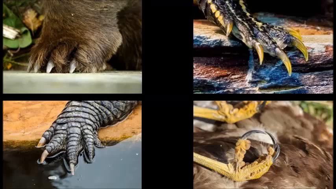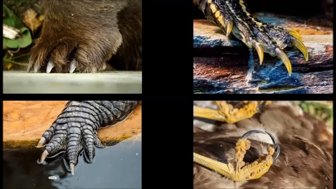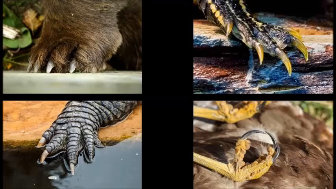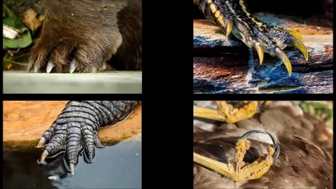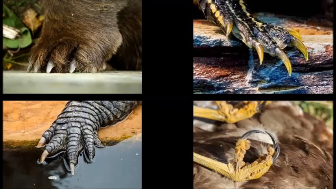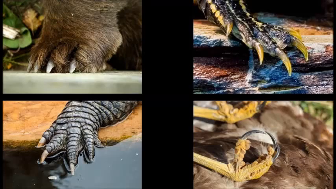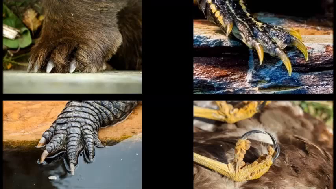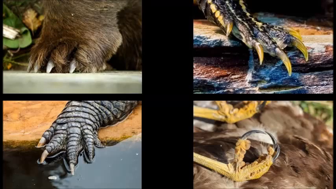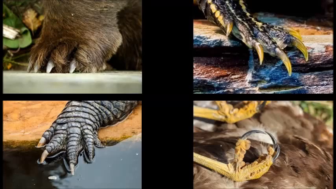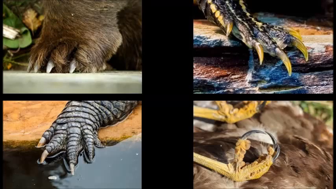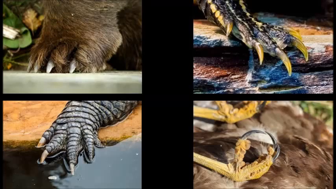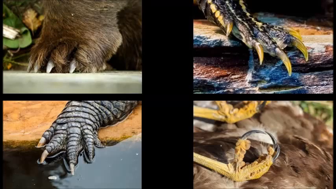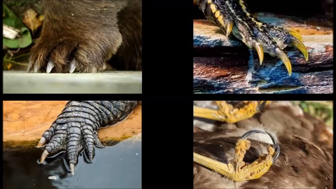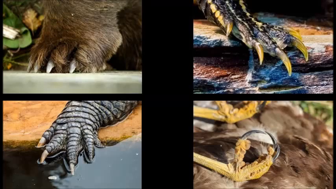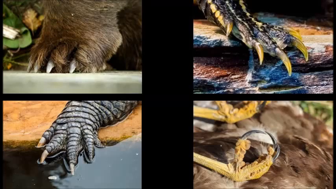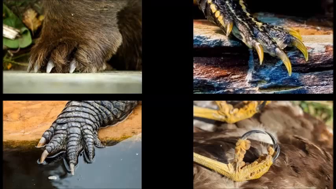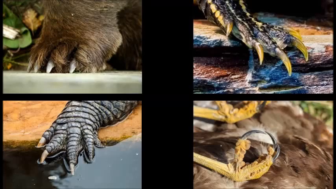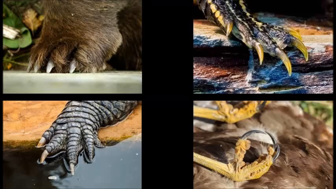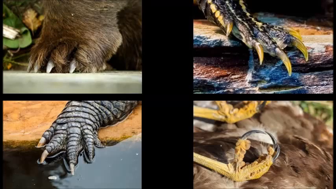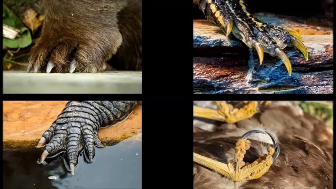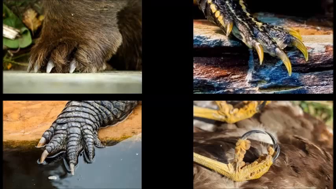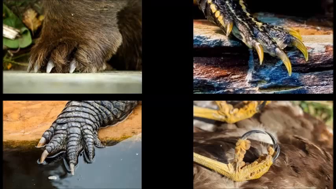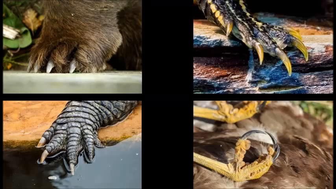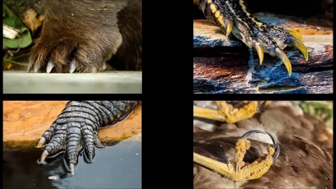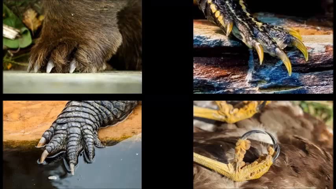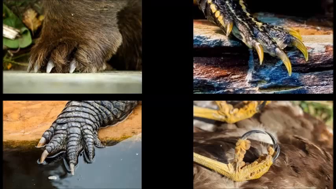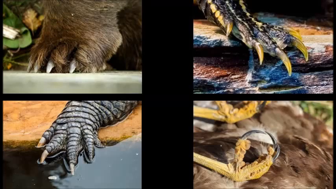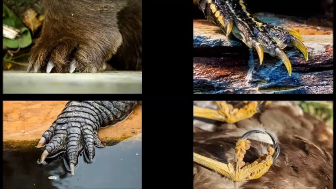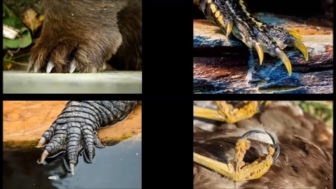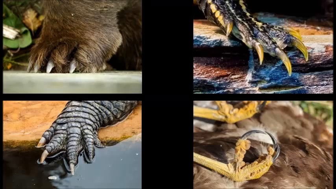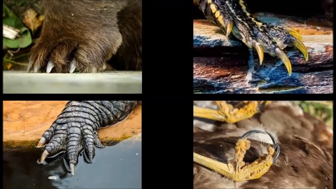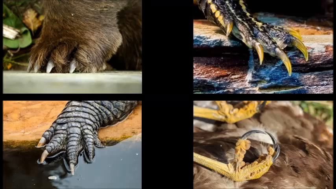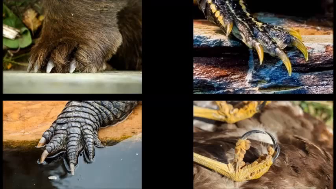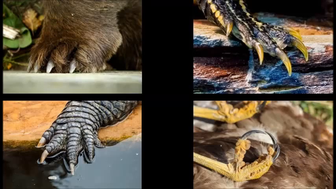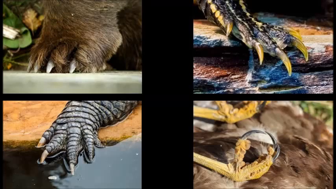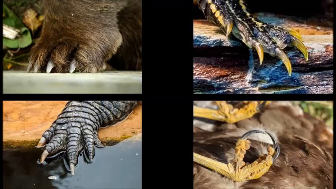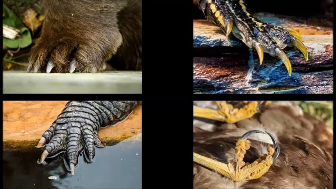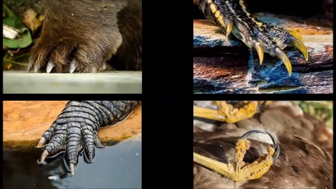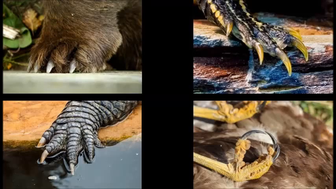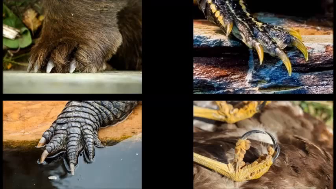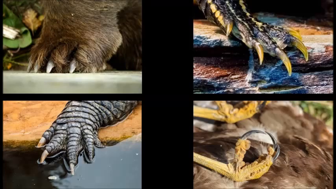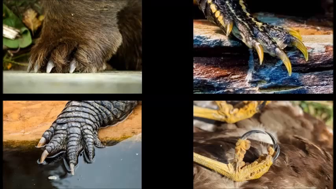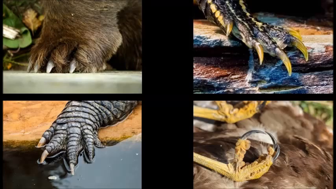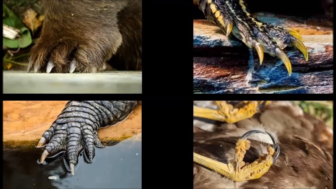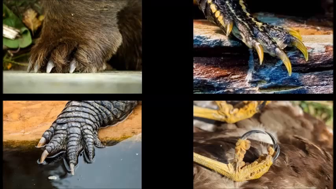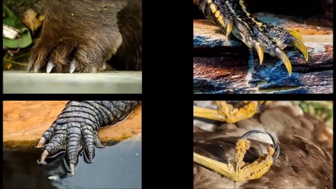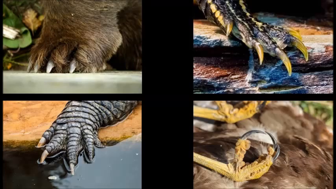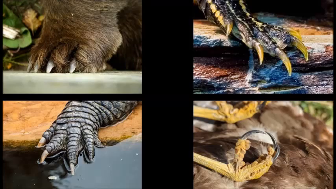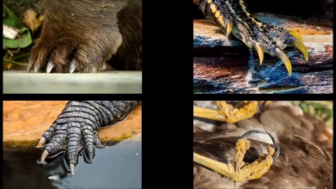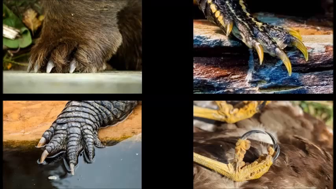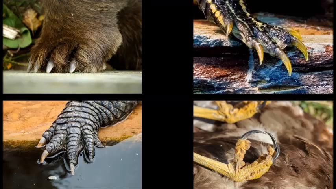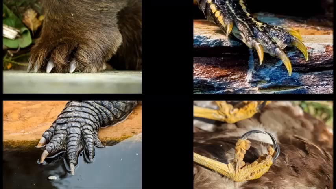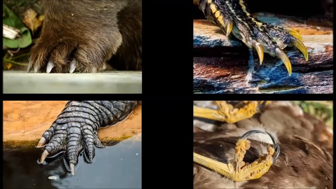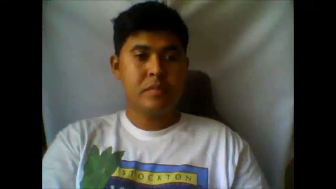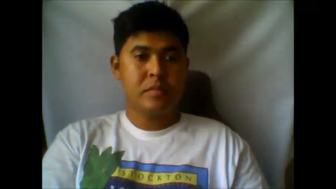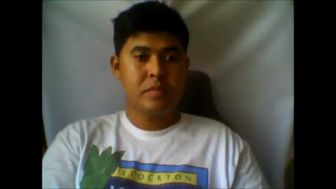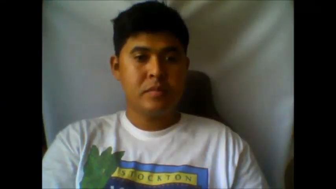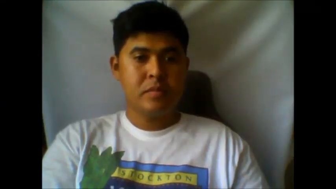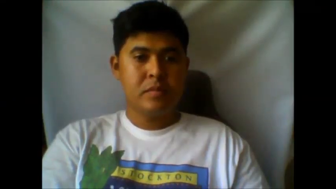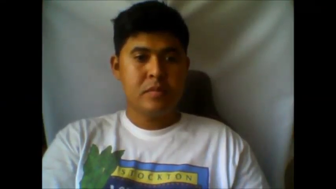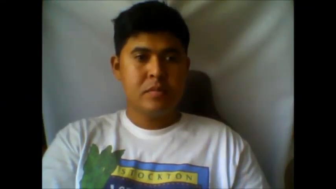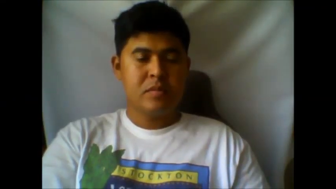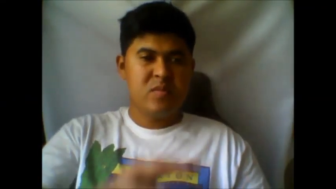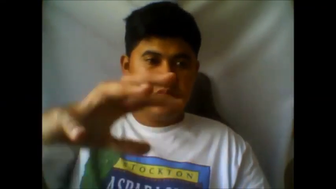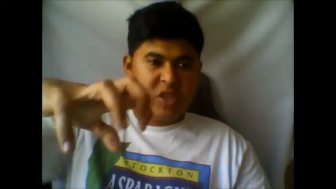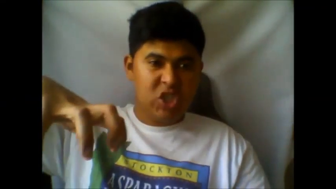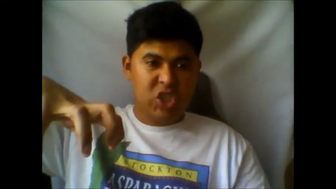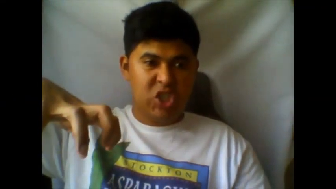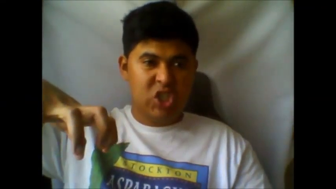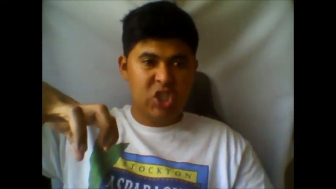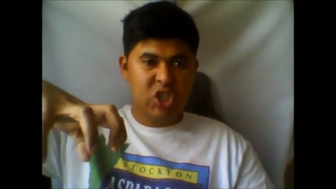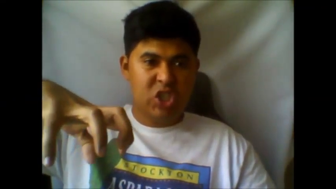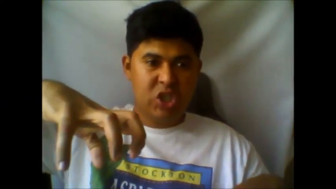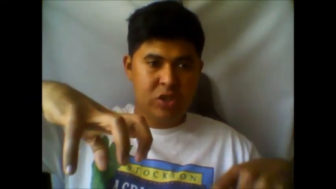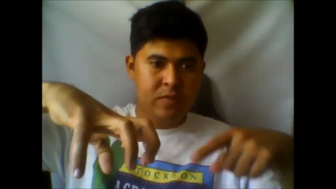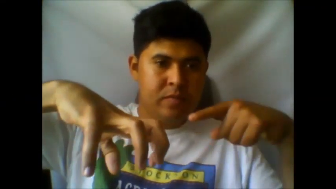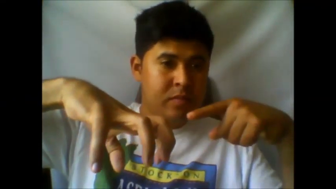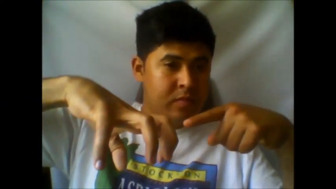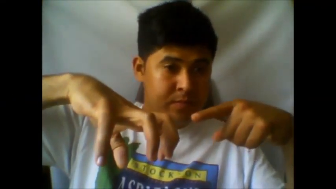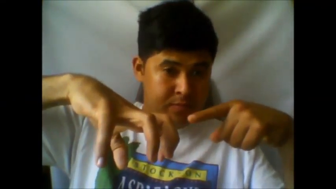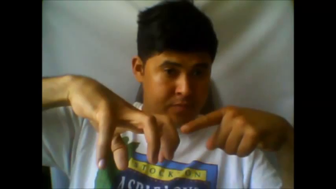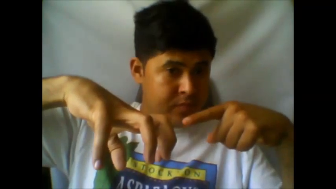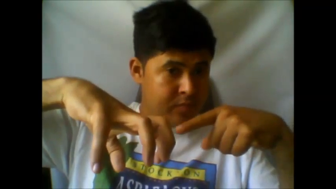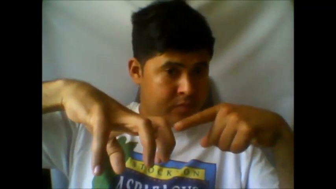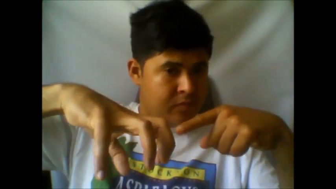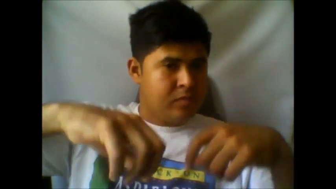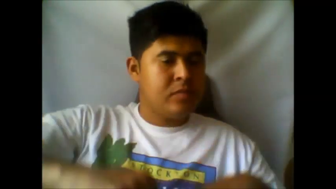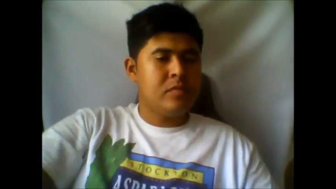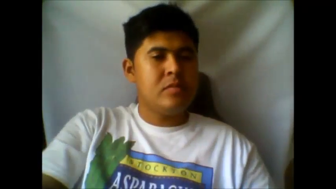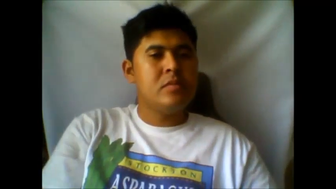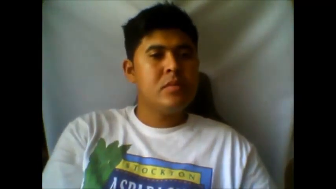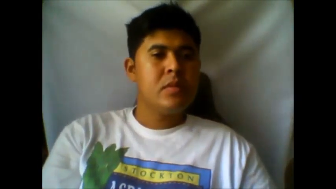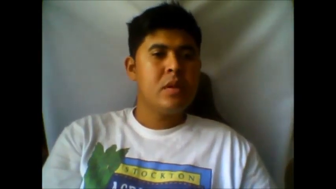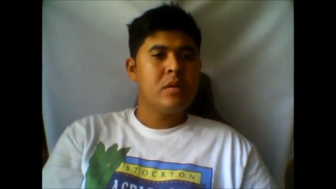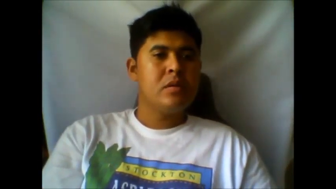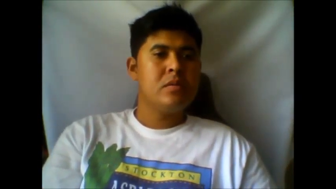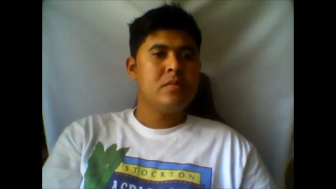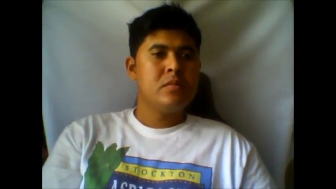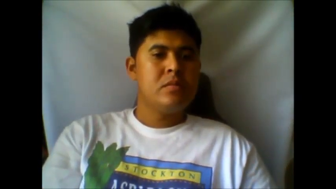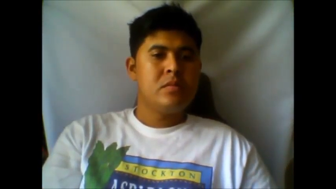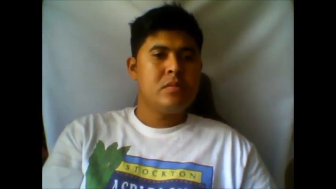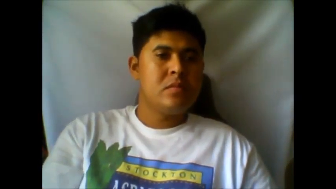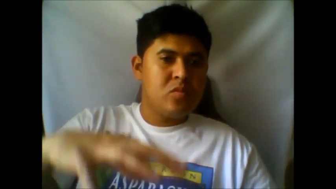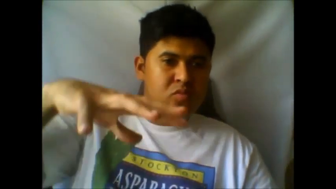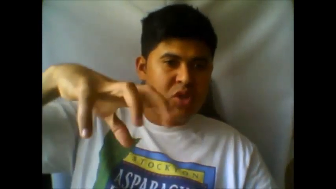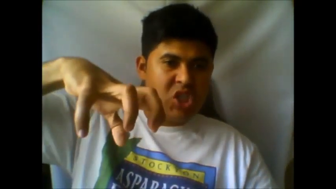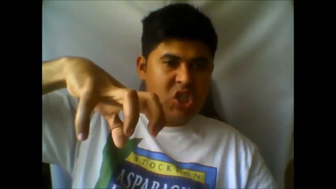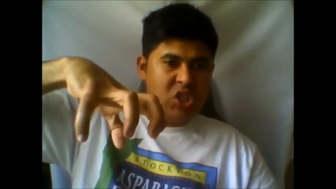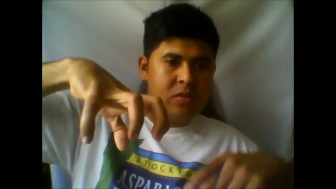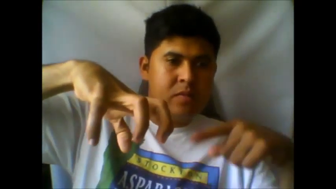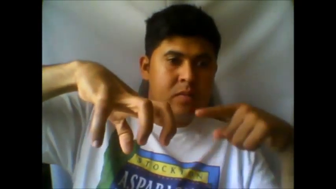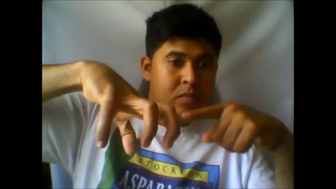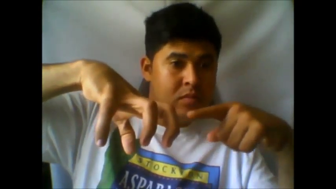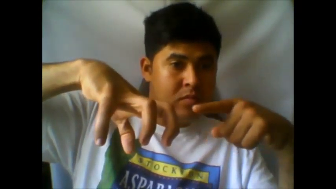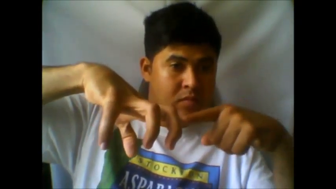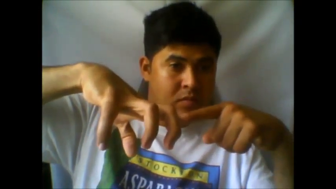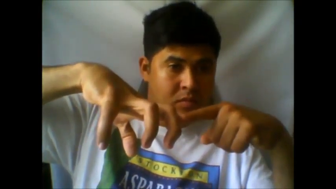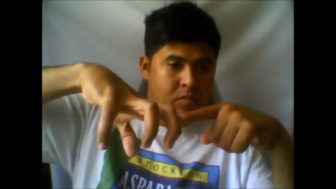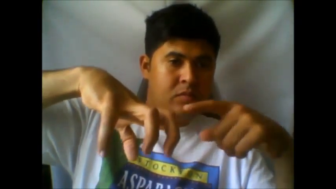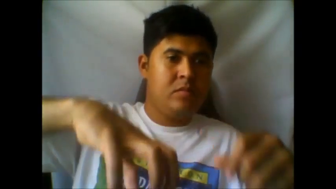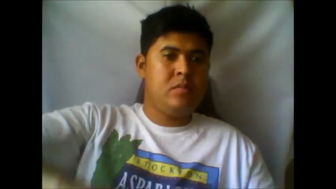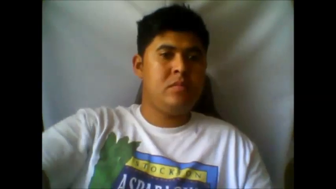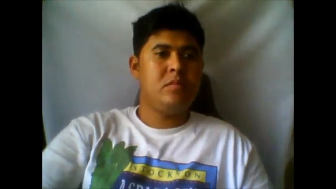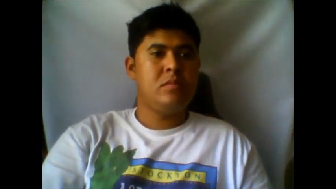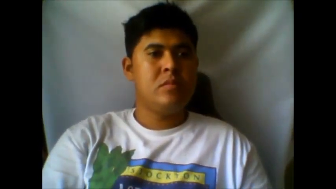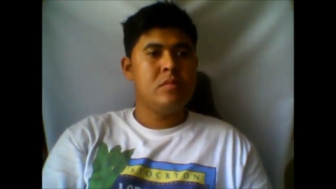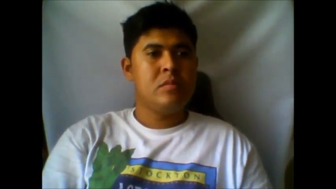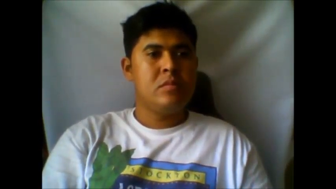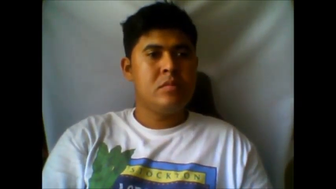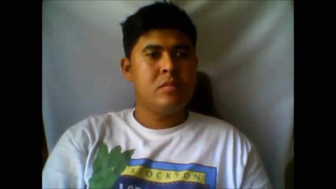claw